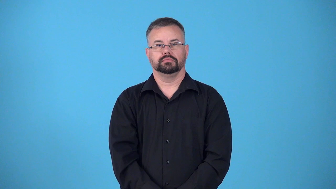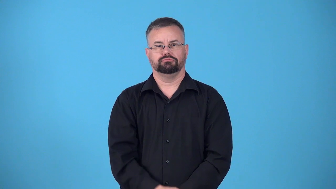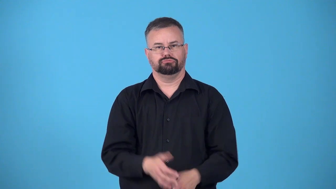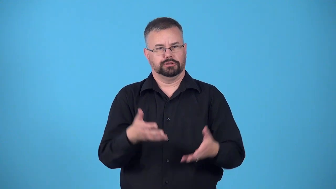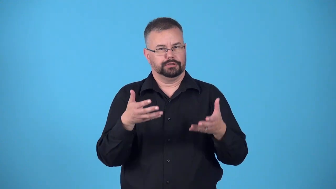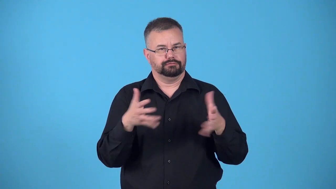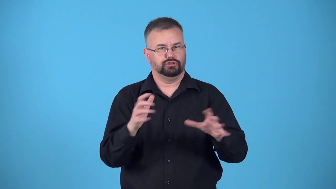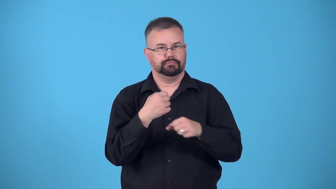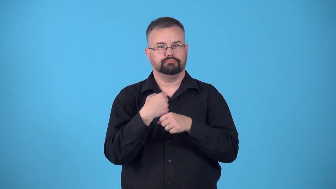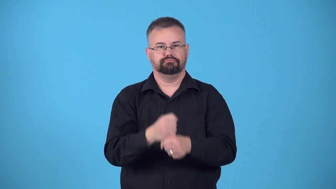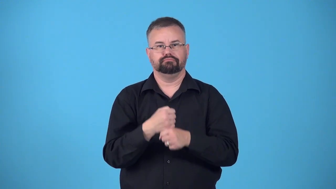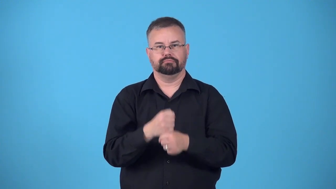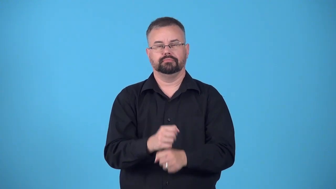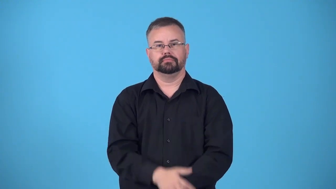ready made